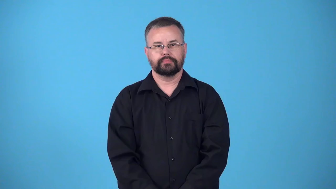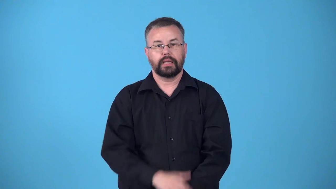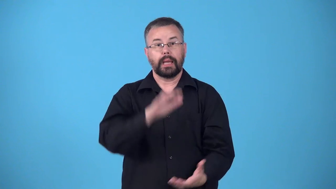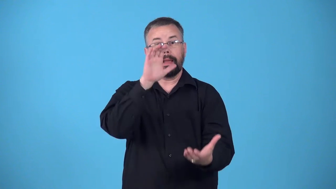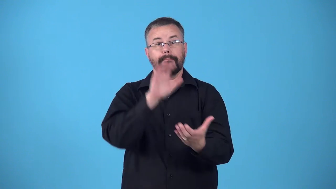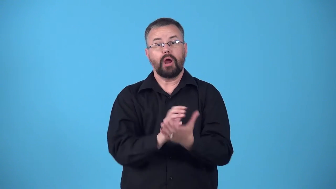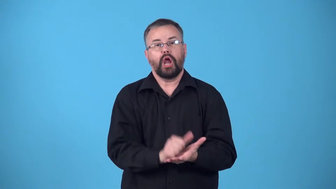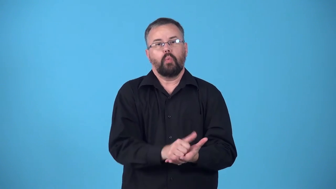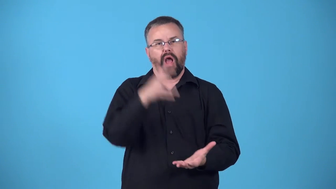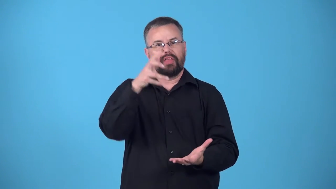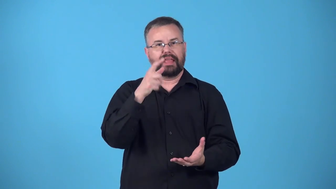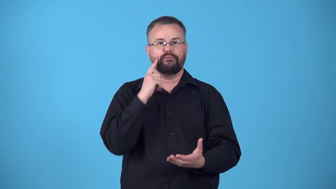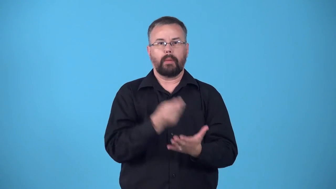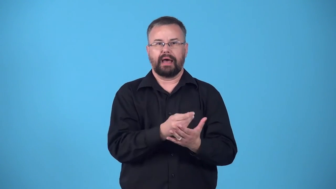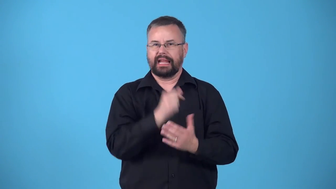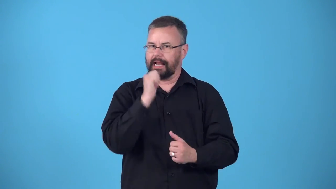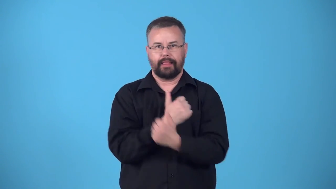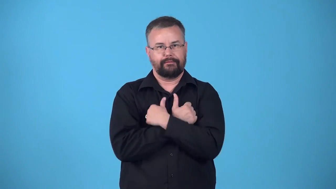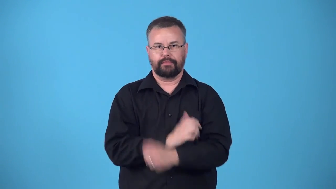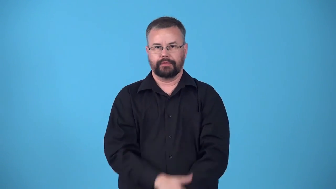gold digger,jezebel